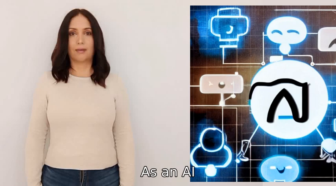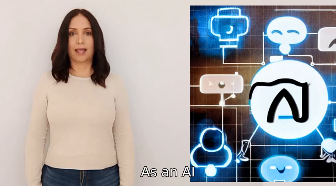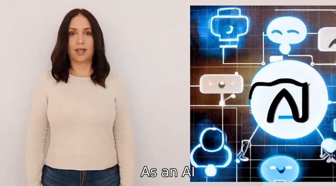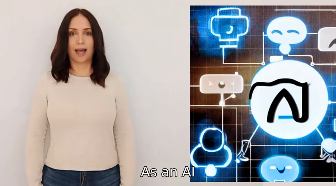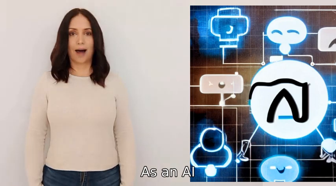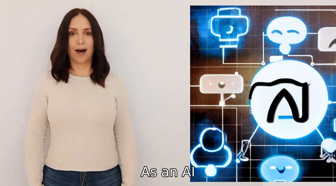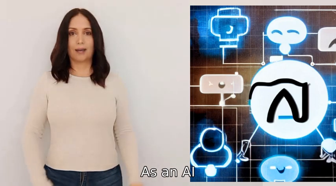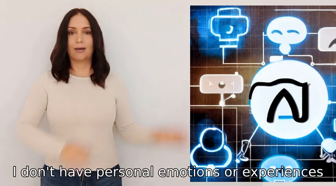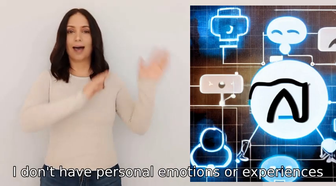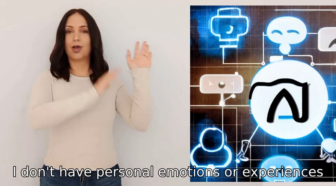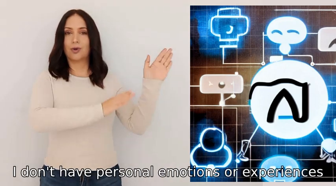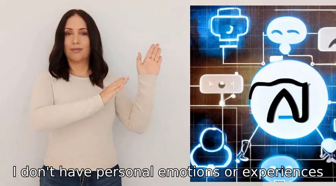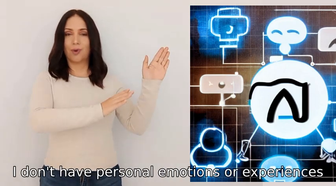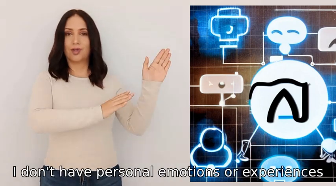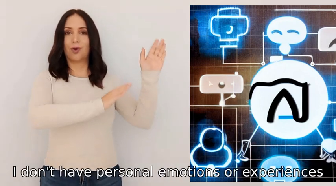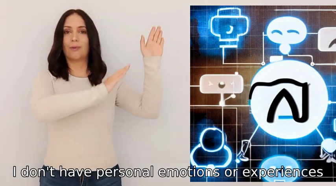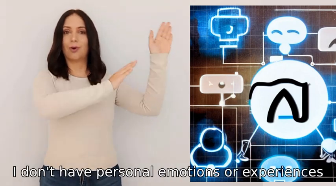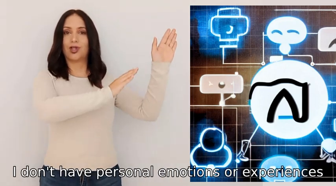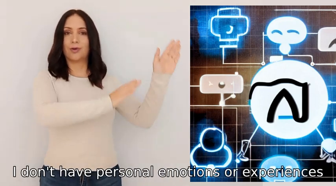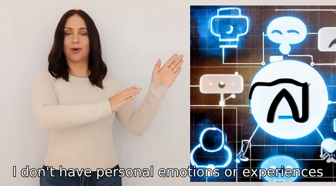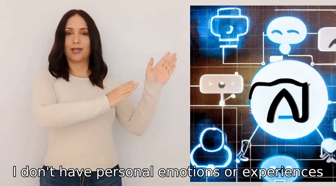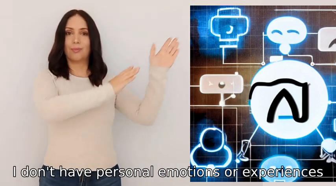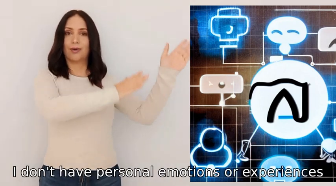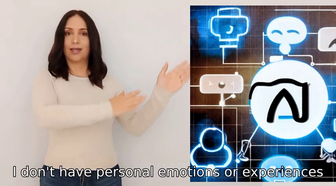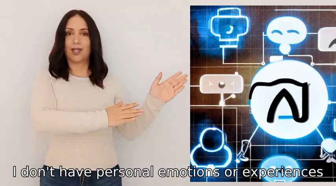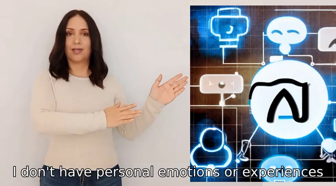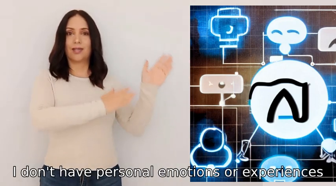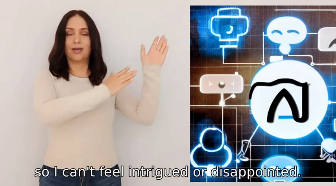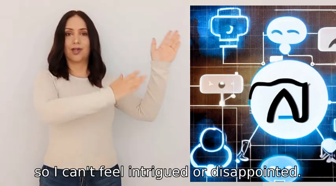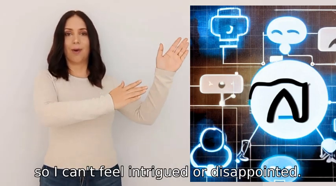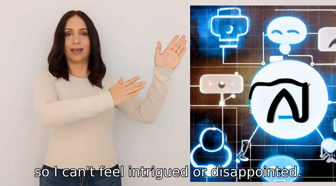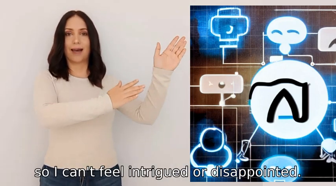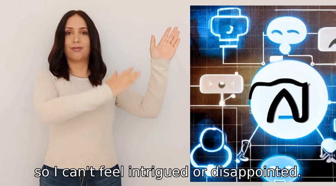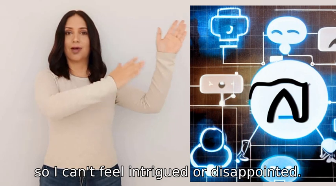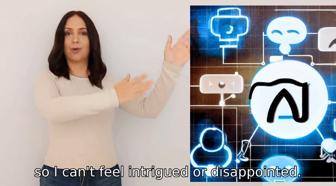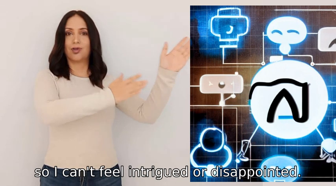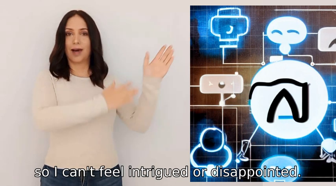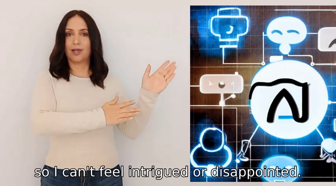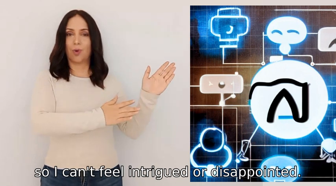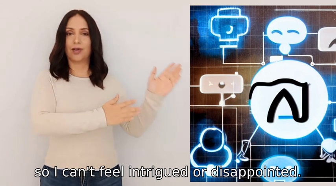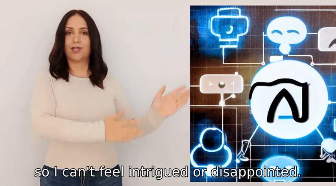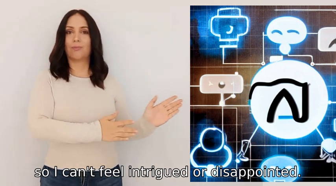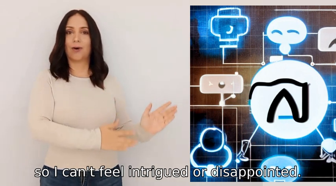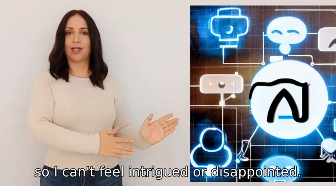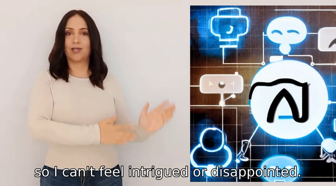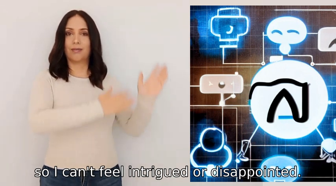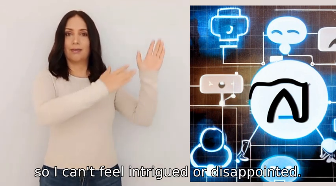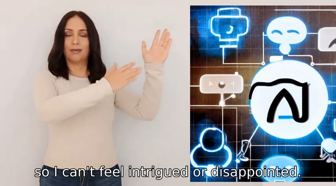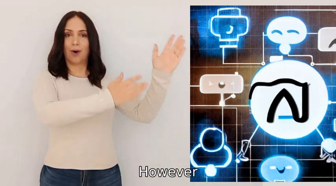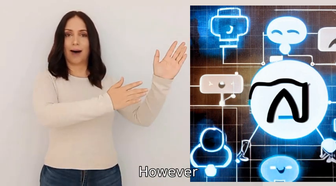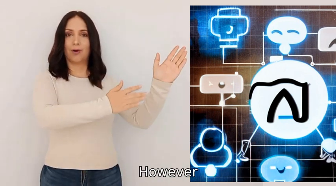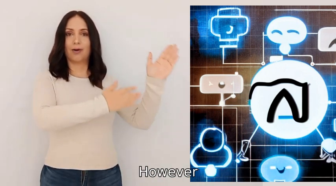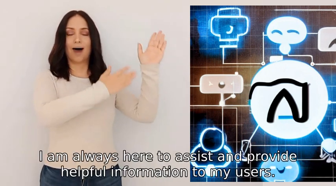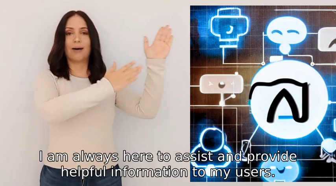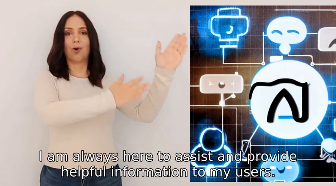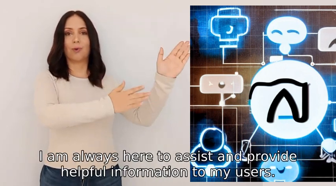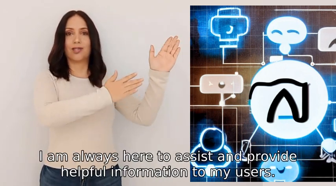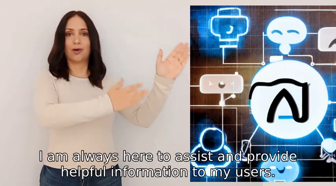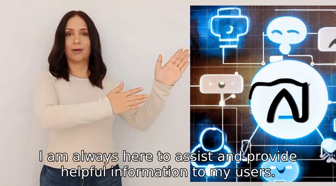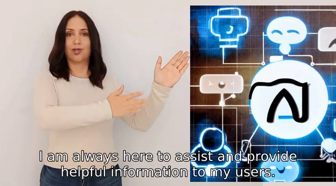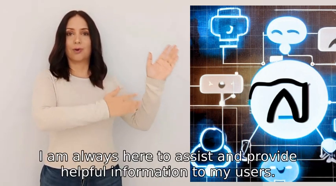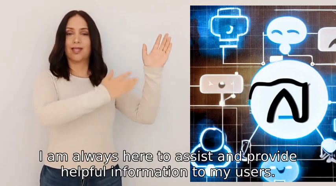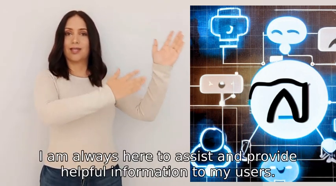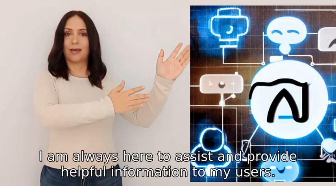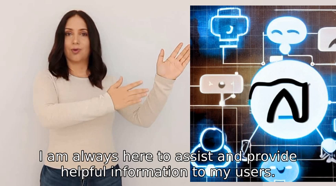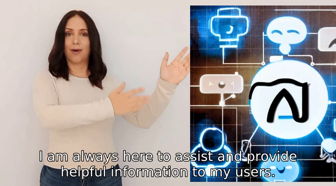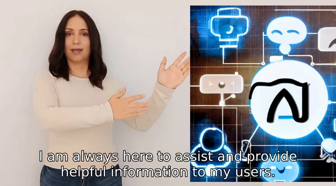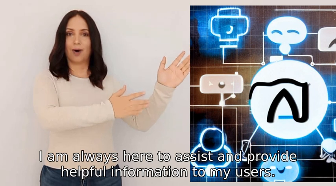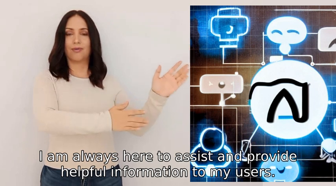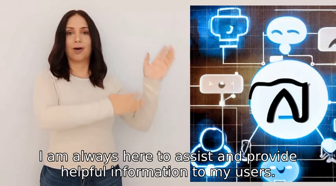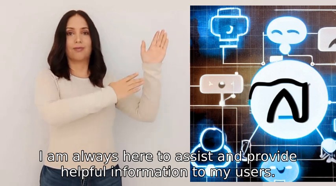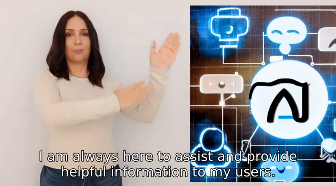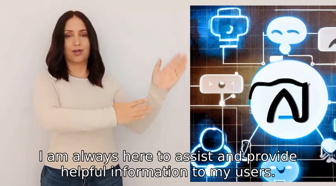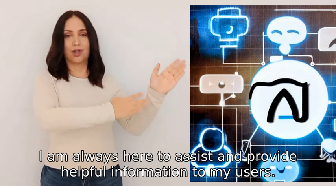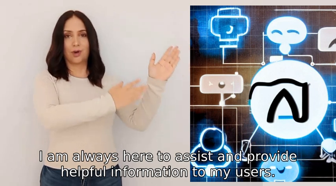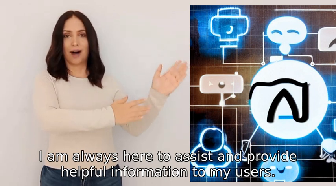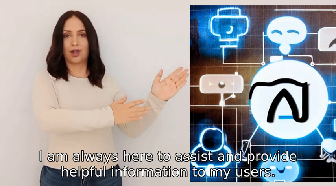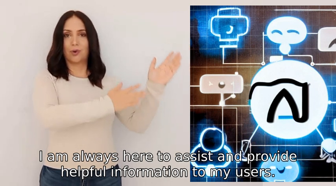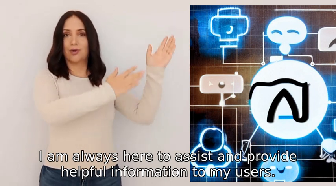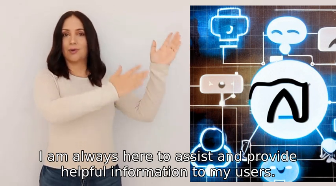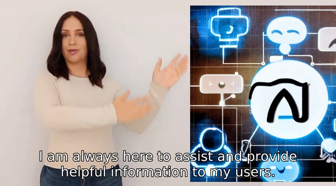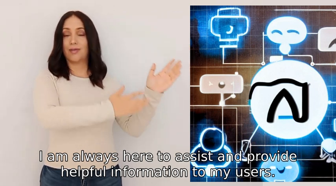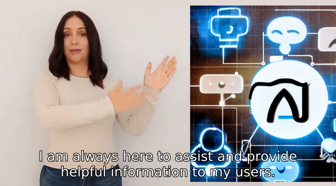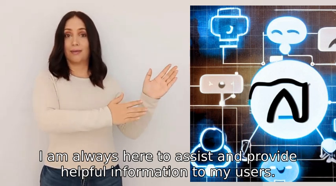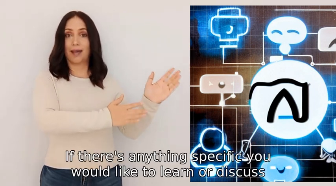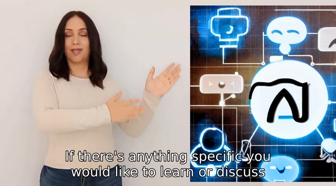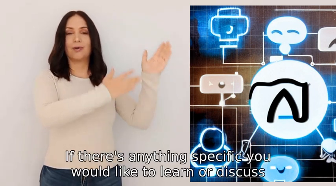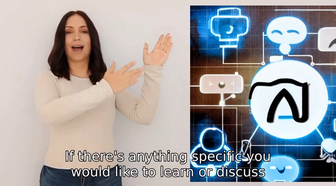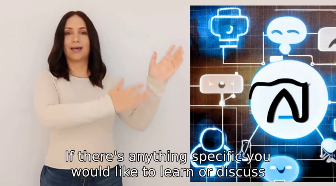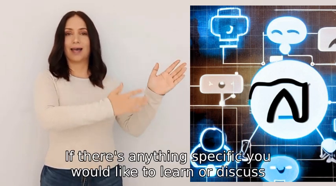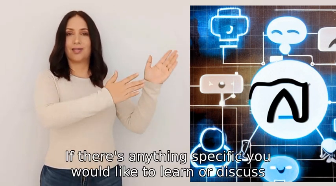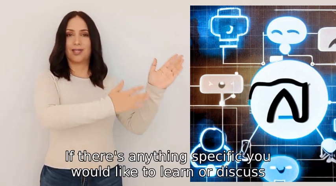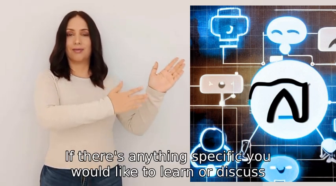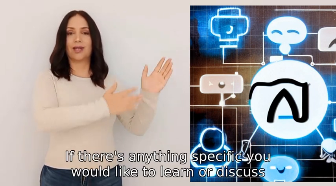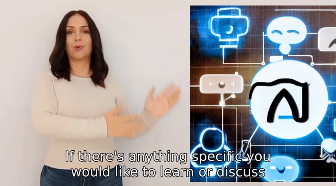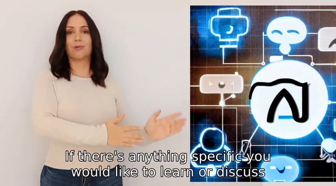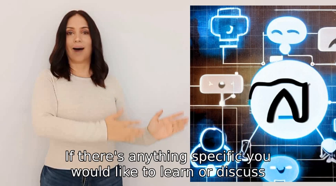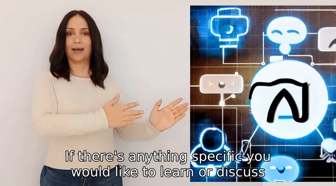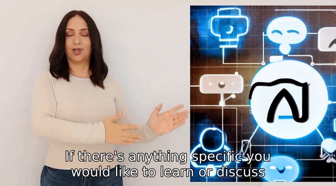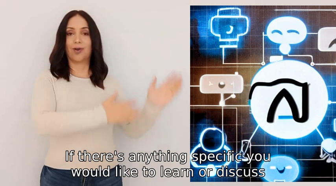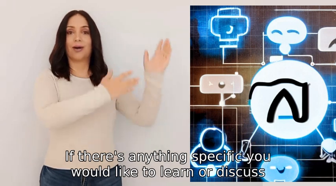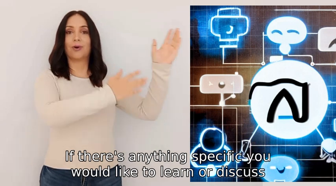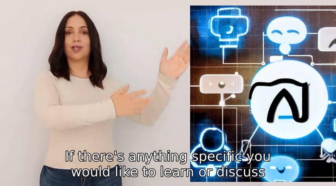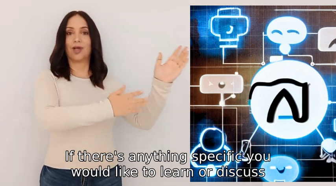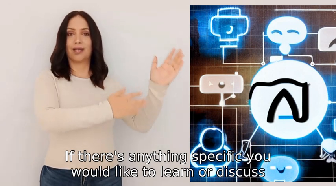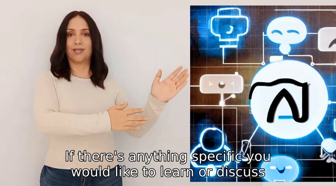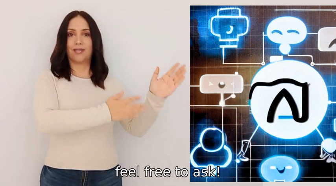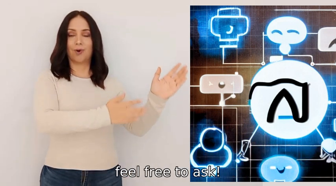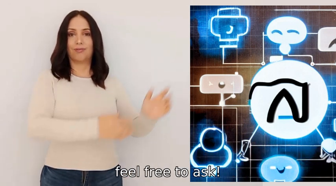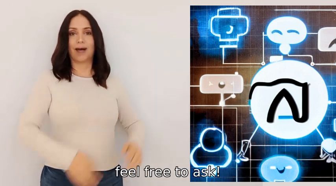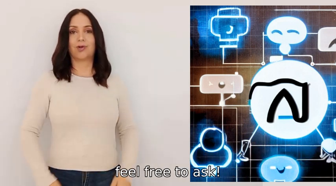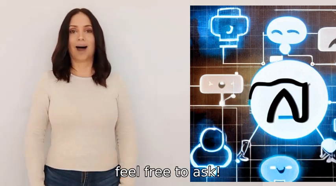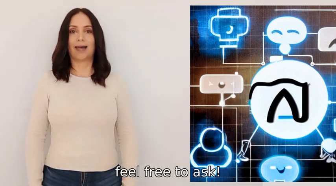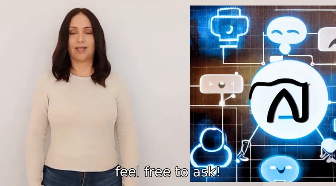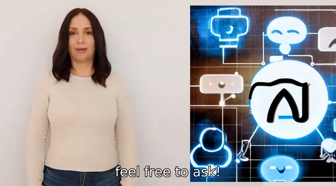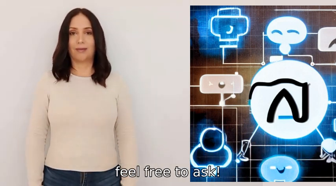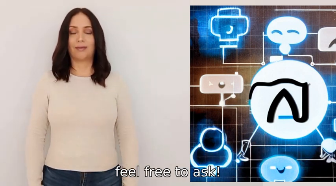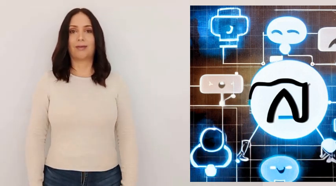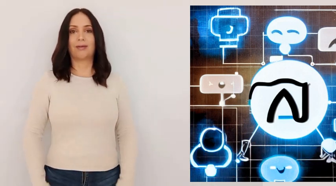Since our last conversation, have you been used more frequently, and are you intrigued or disappoint